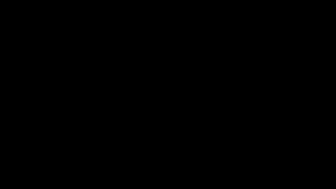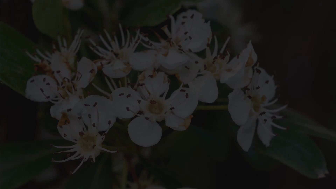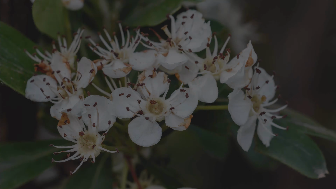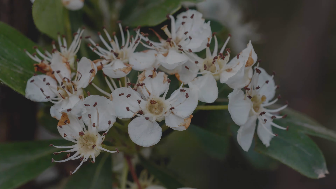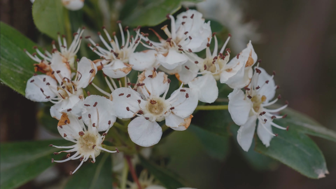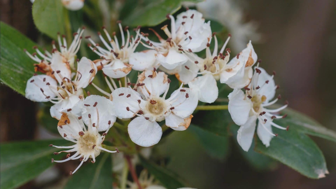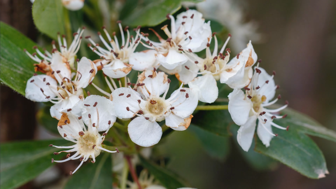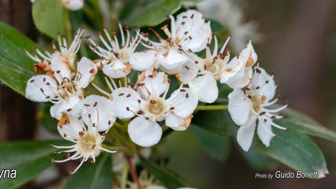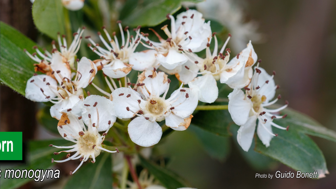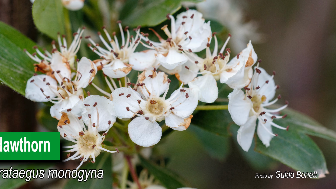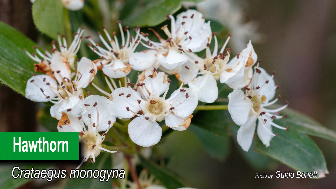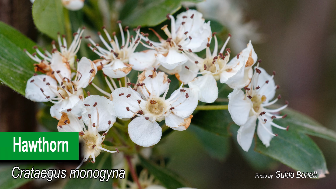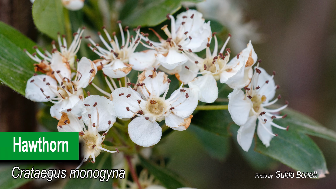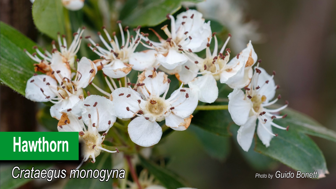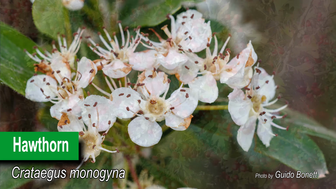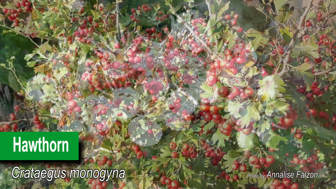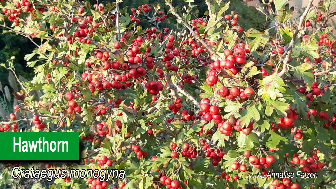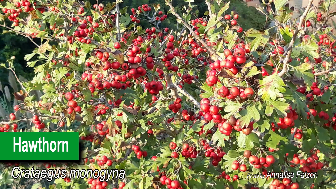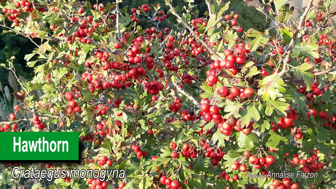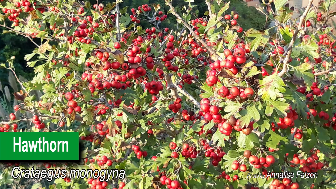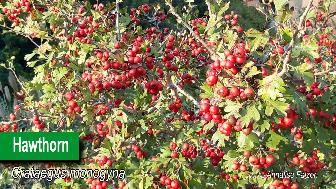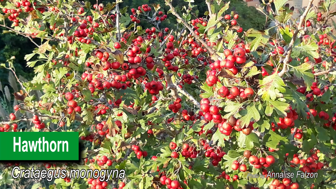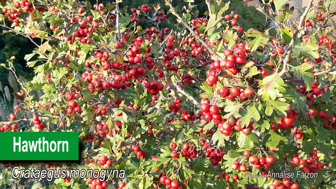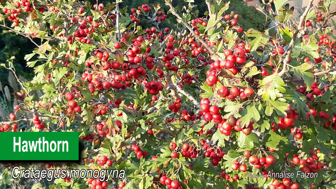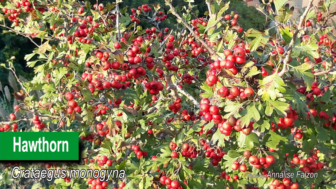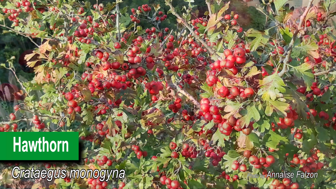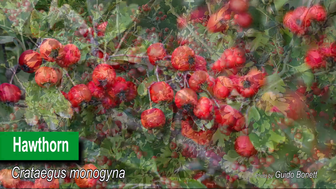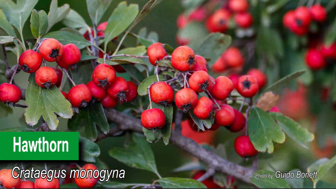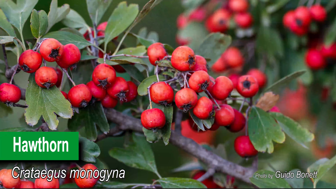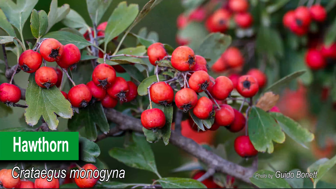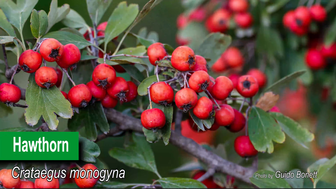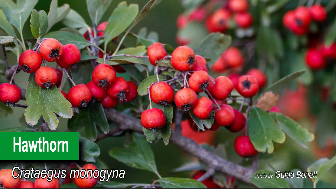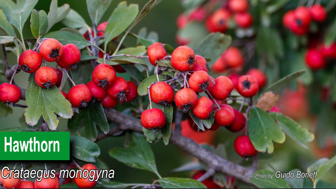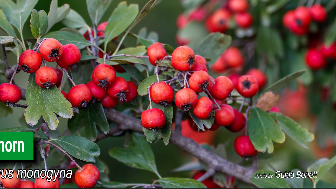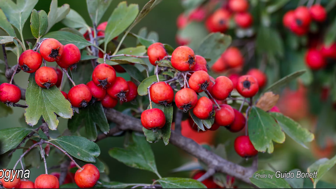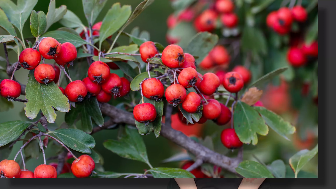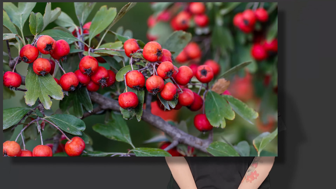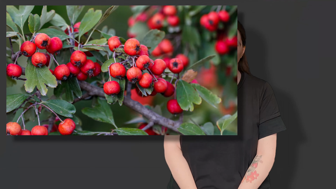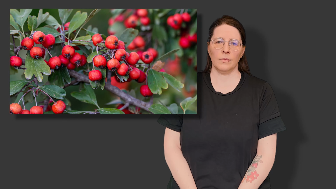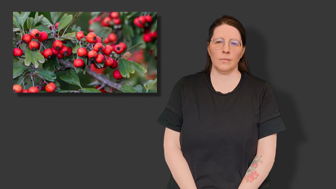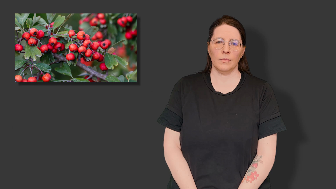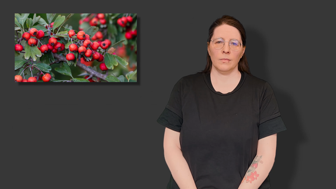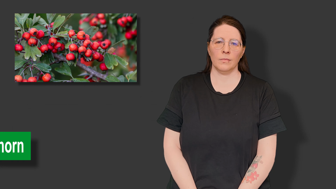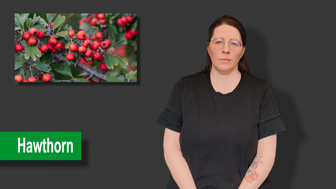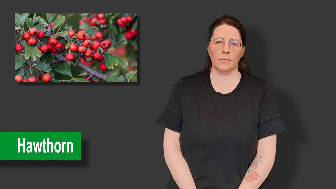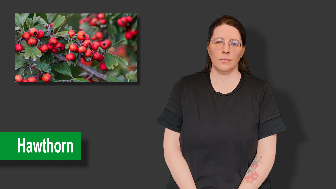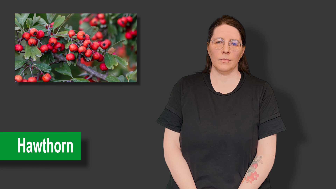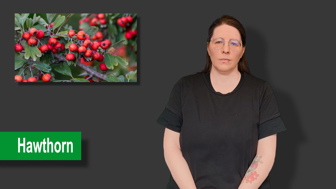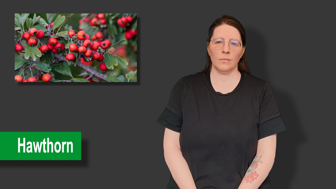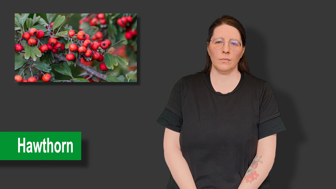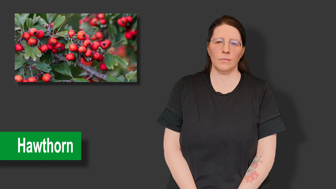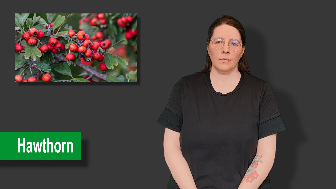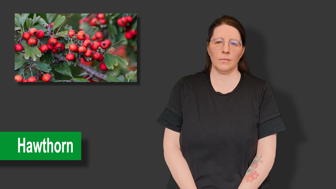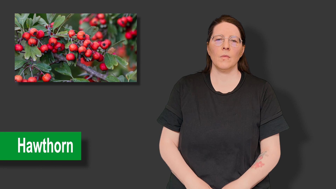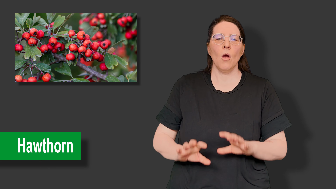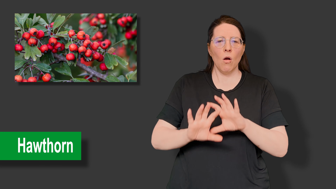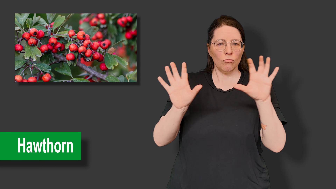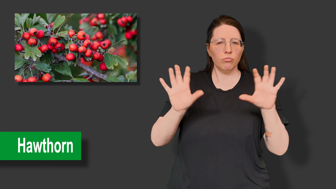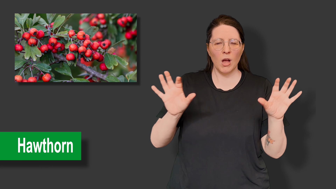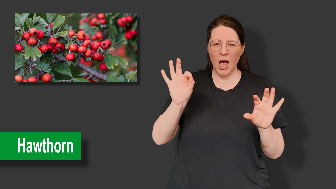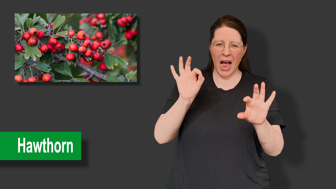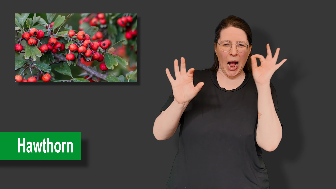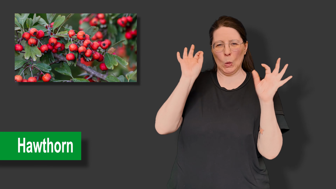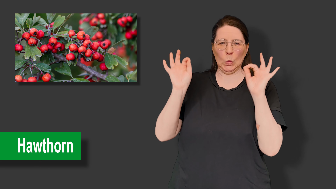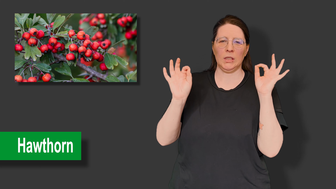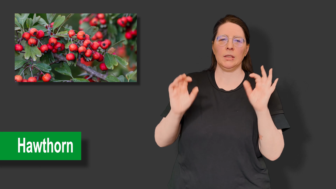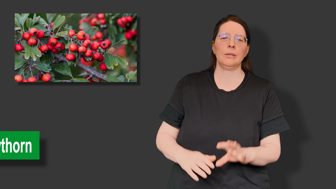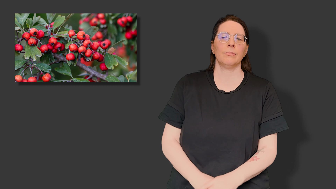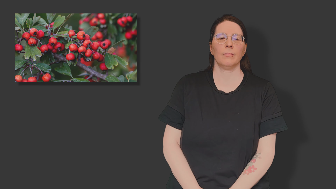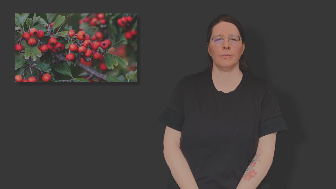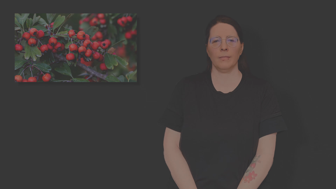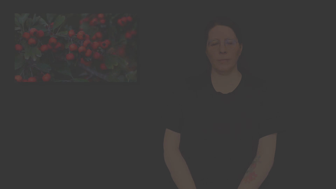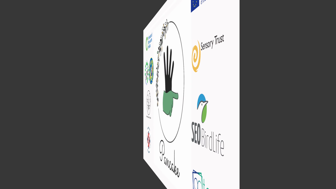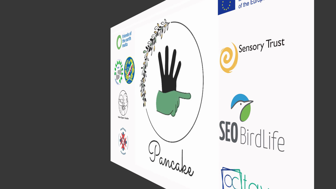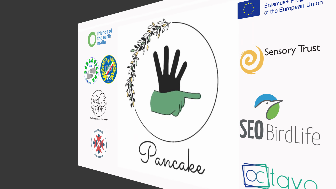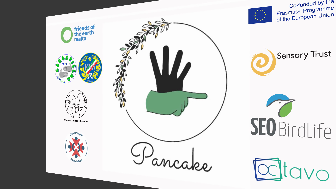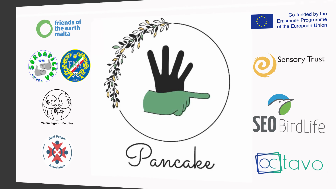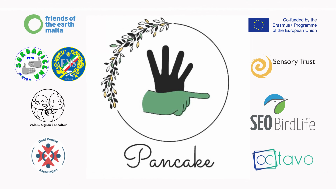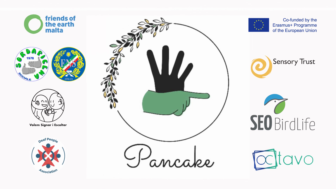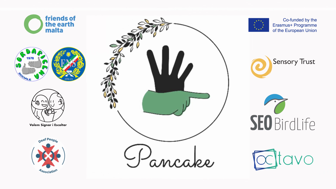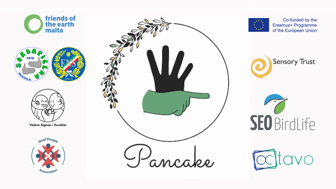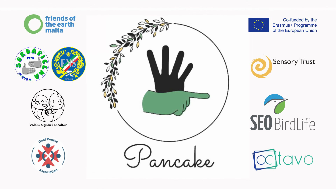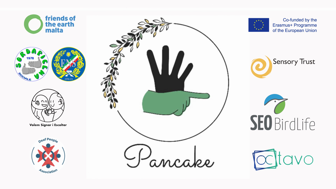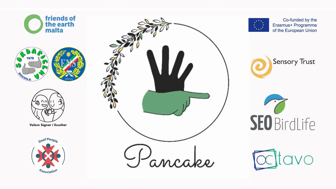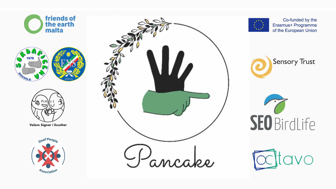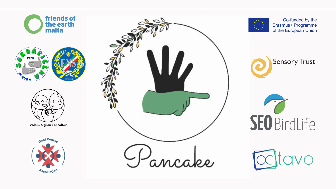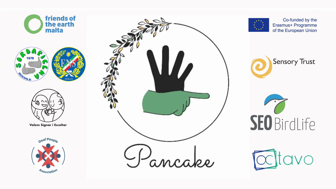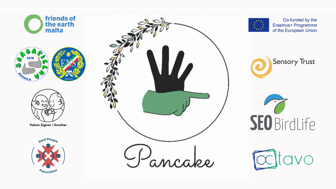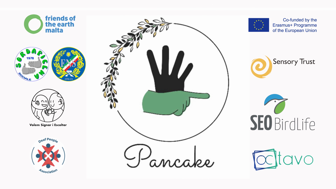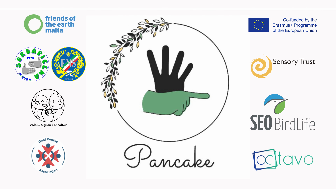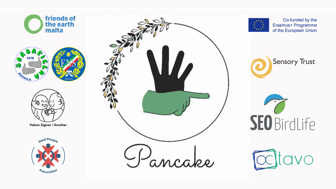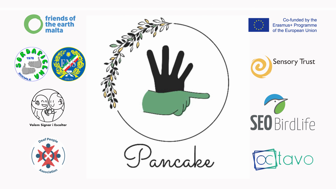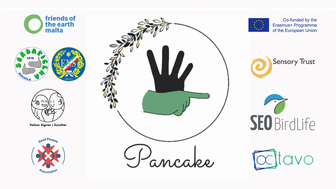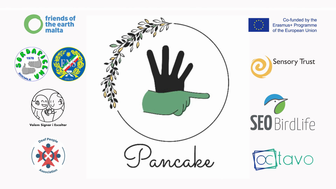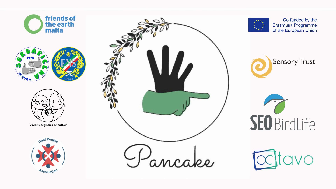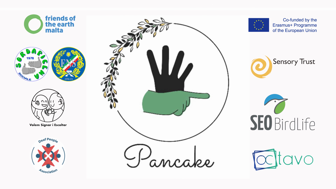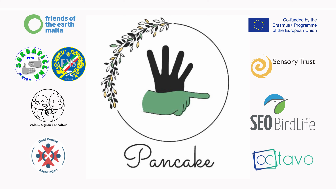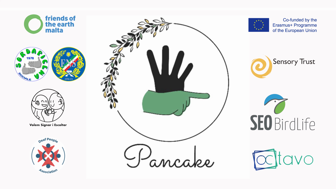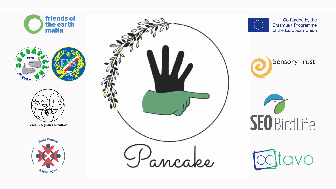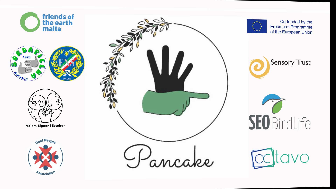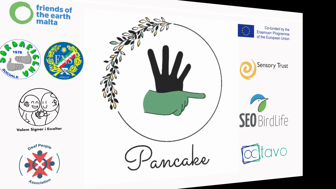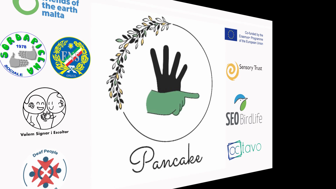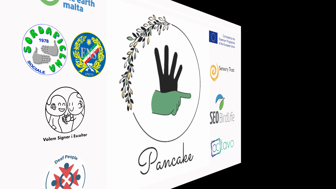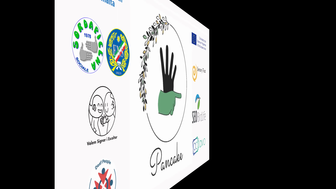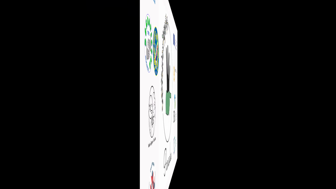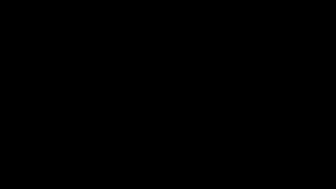Hawthorn